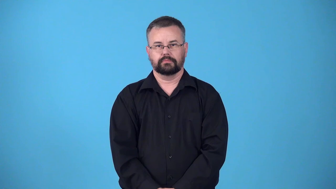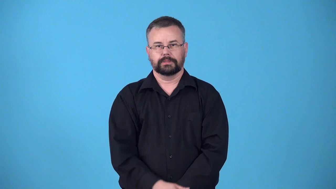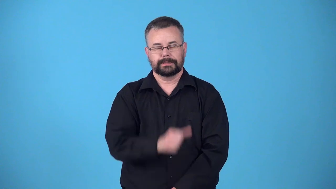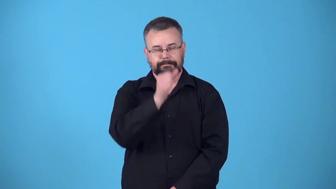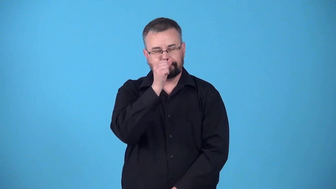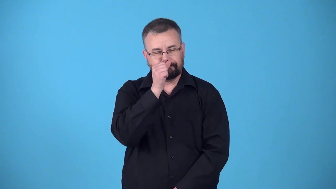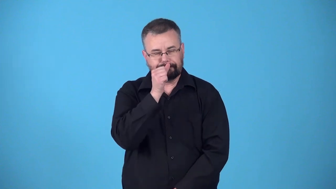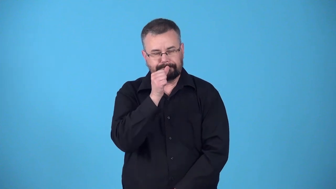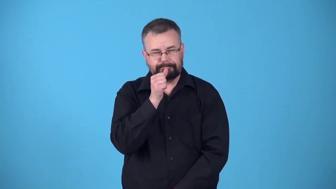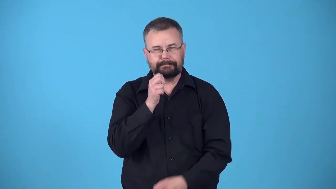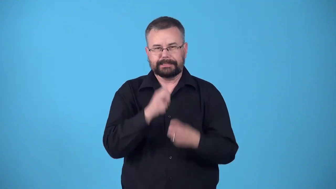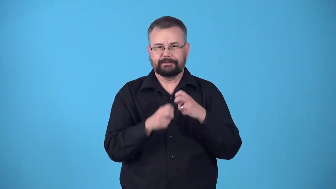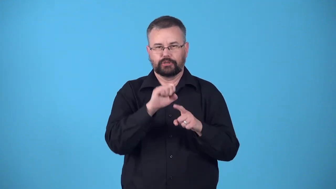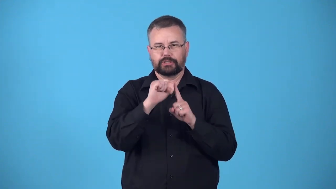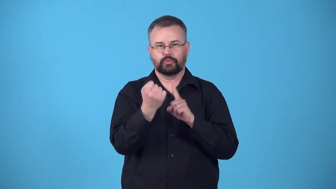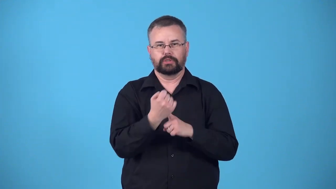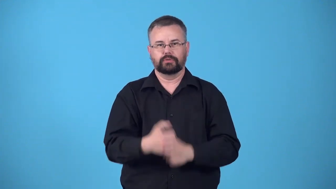deal with it